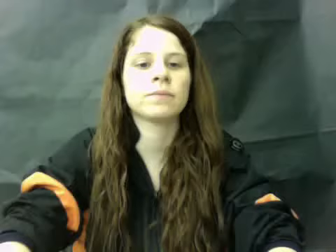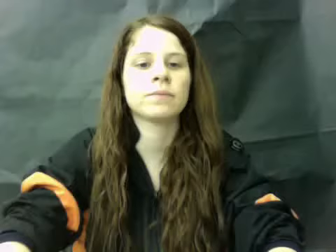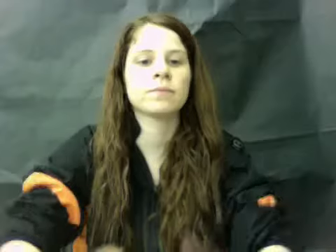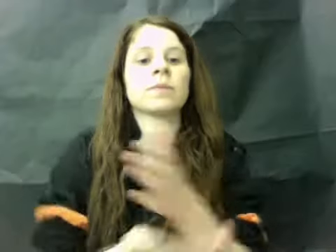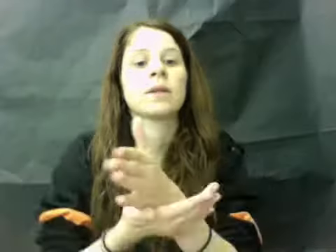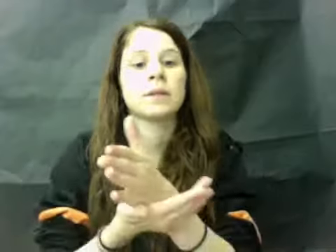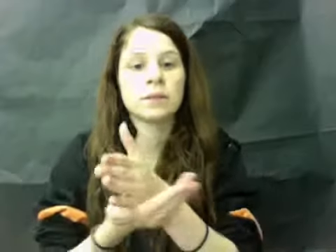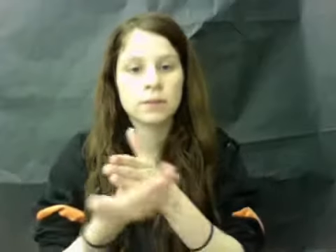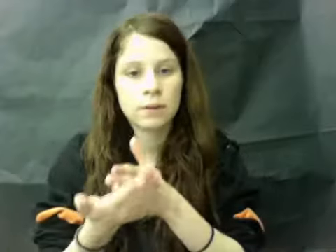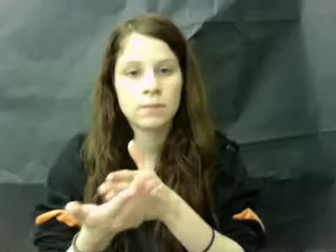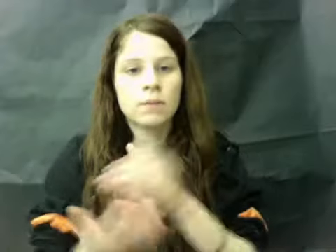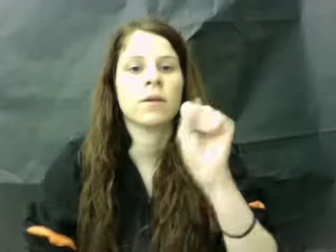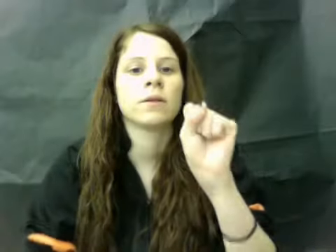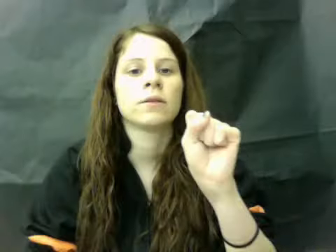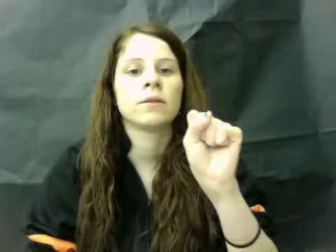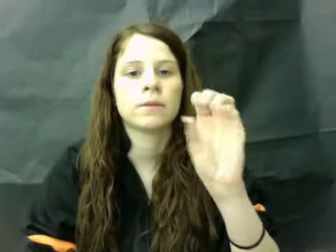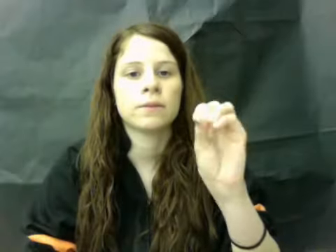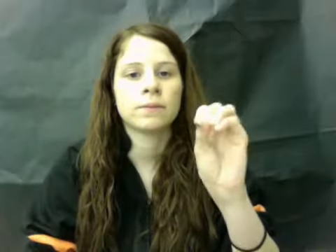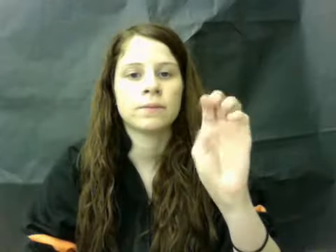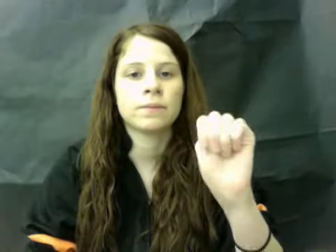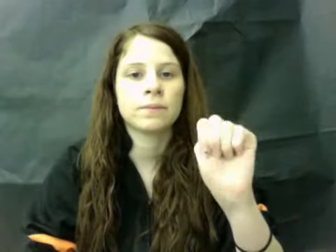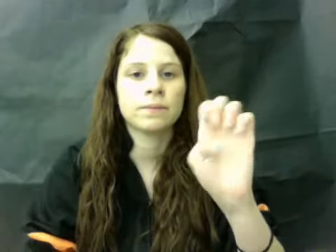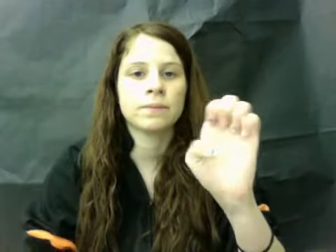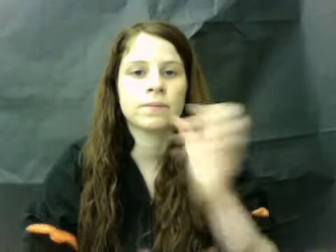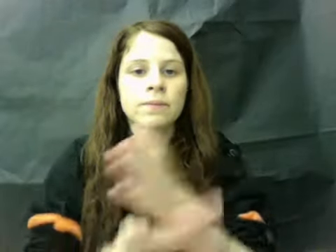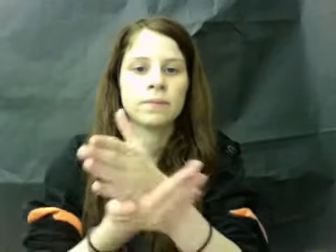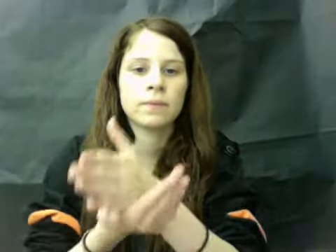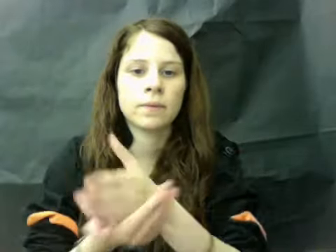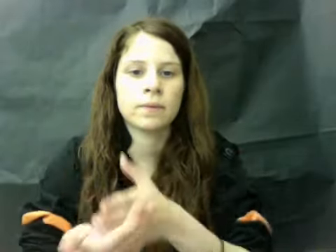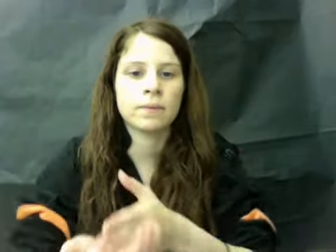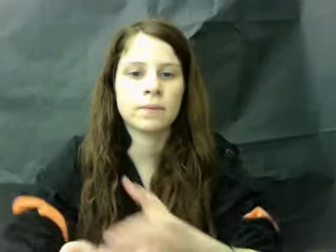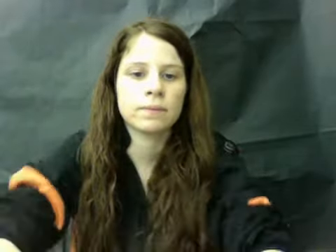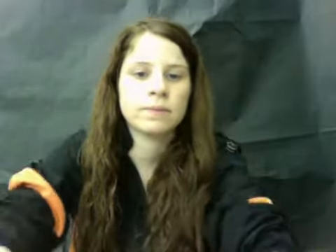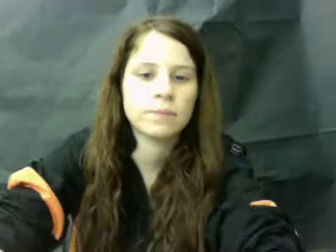some